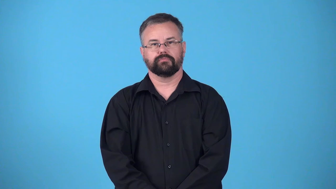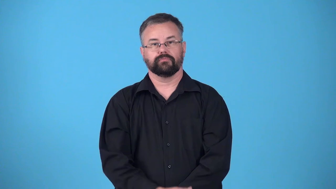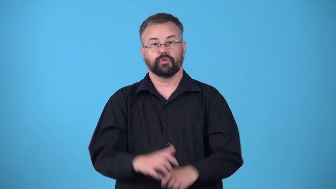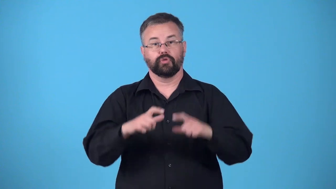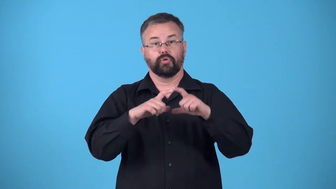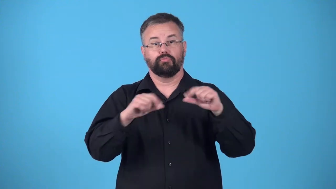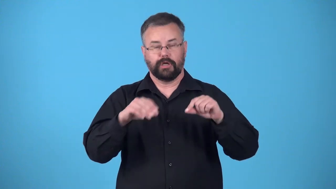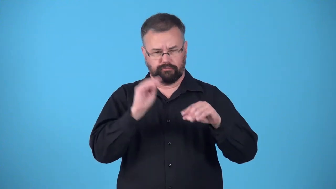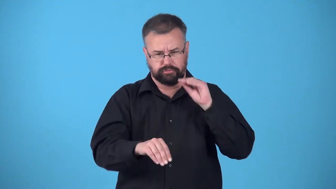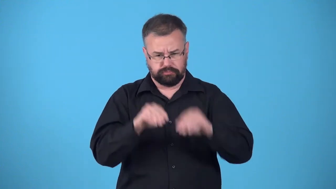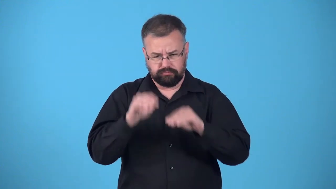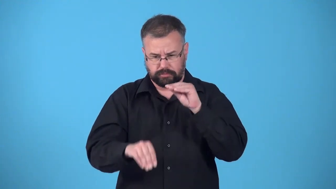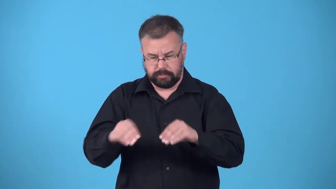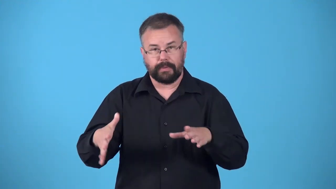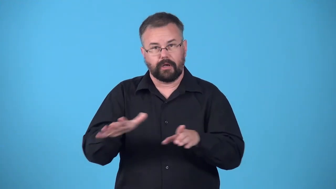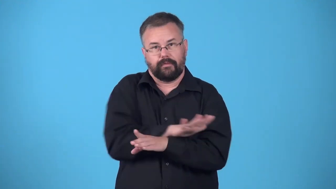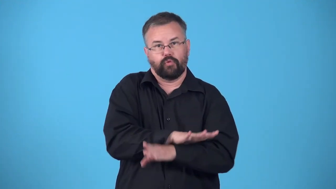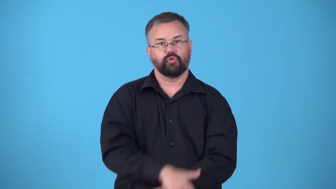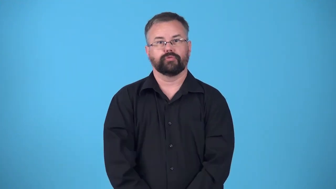brick in, brick up, brick over